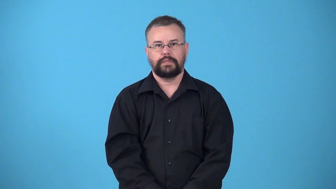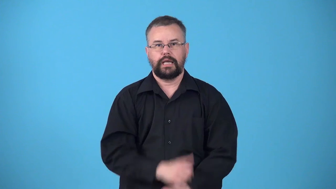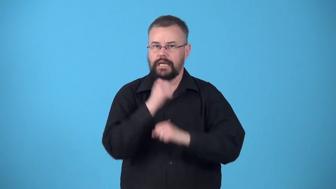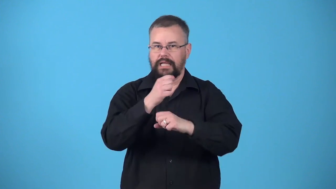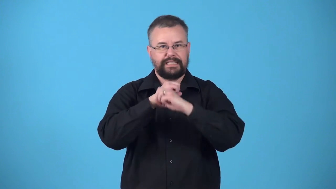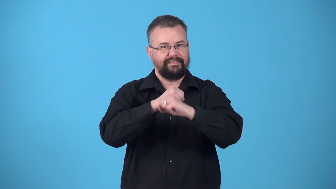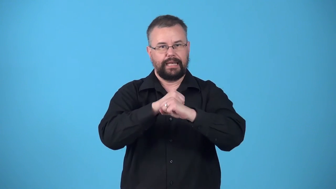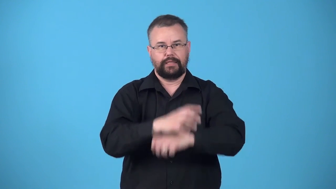undefended